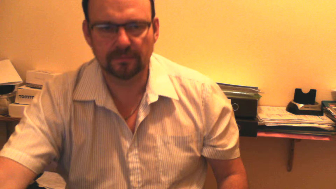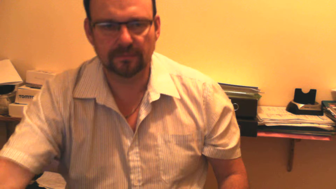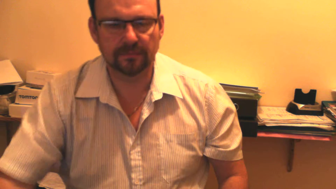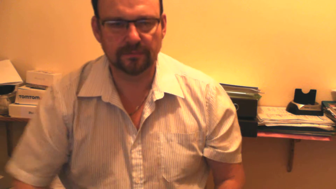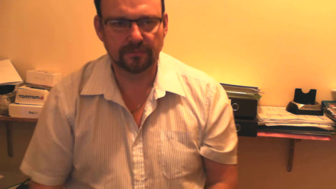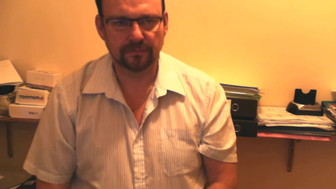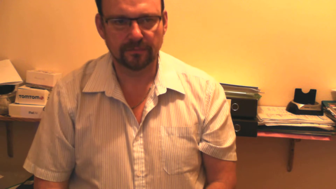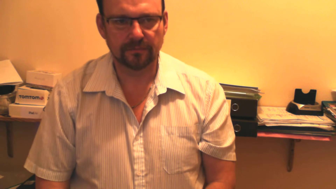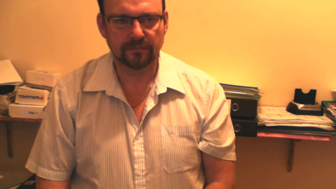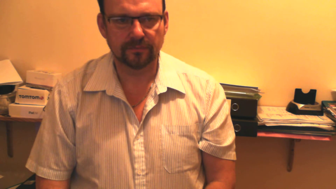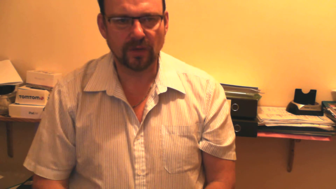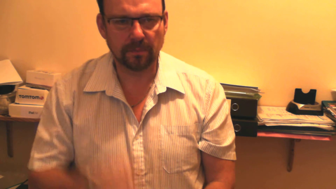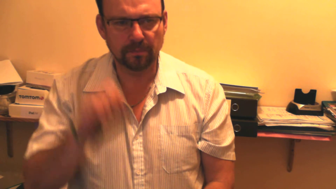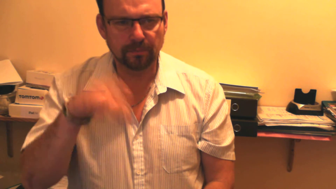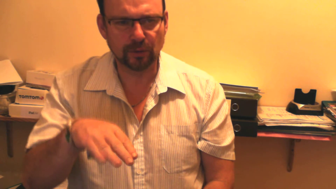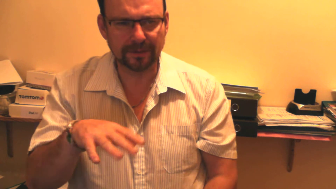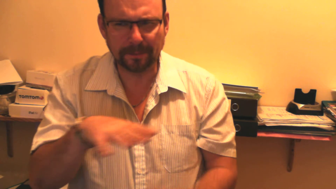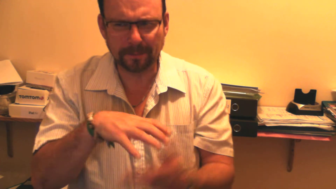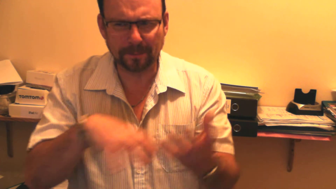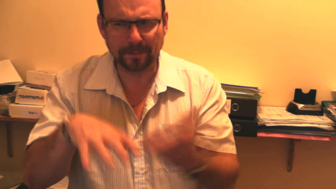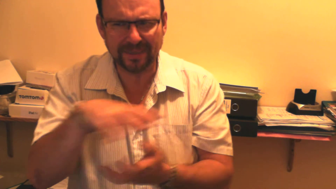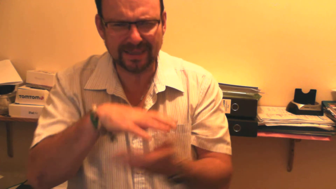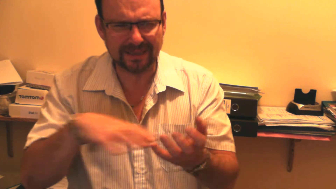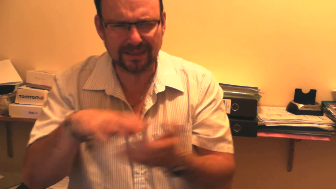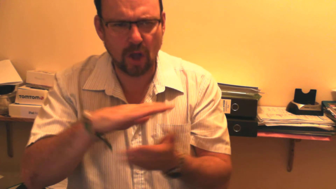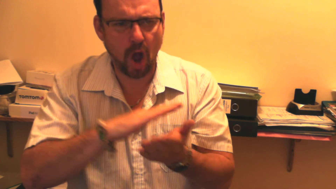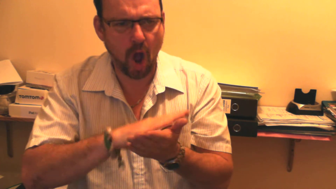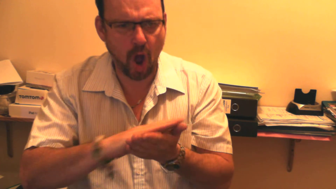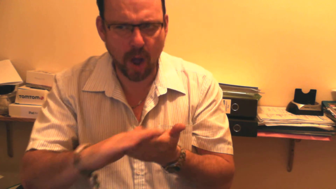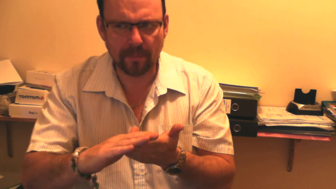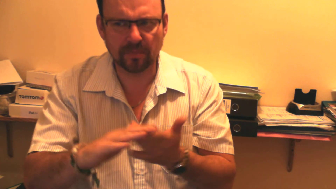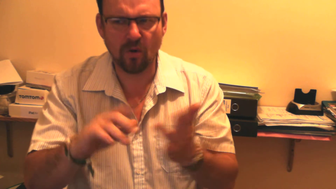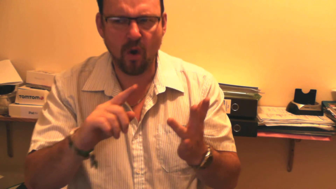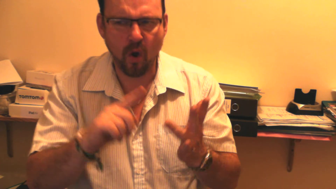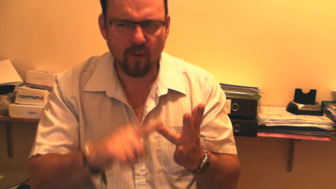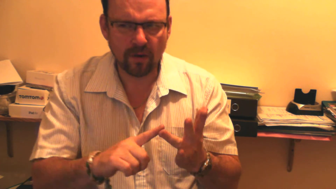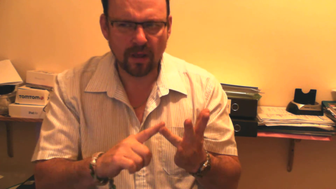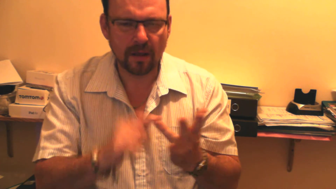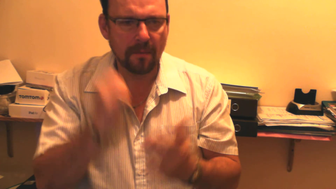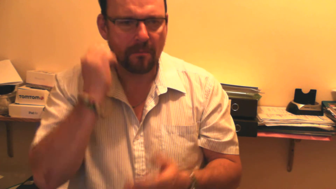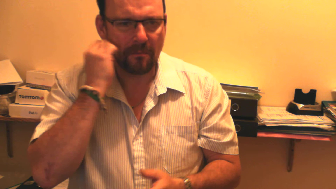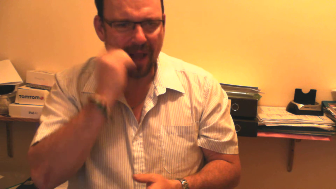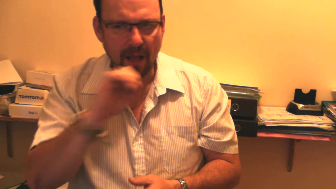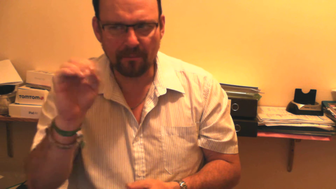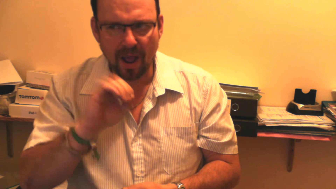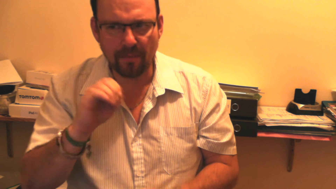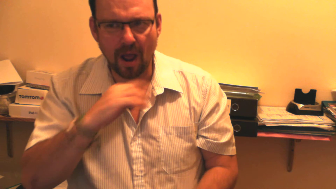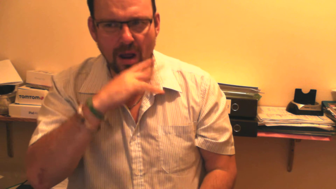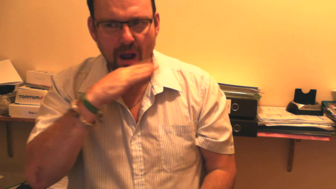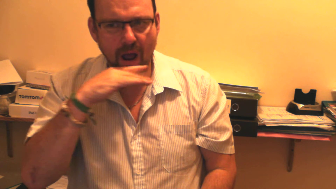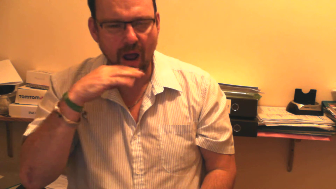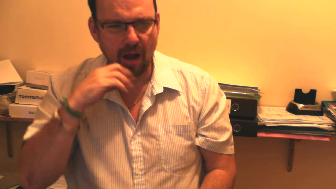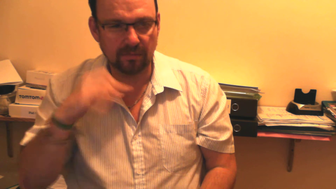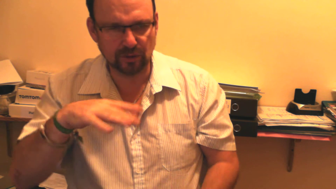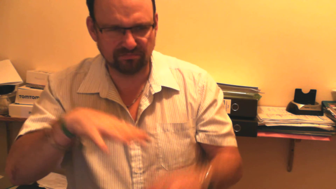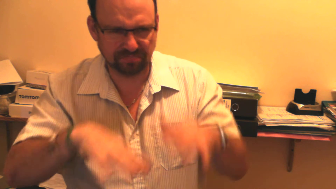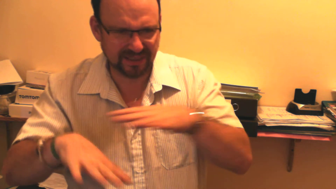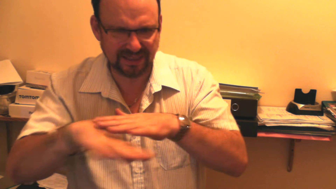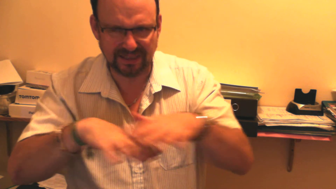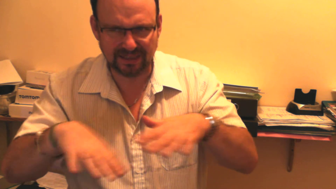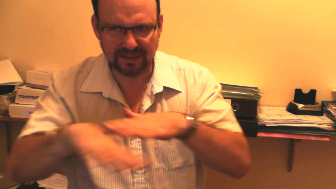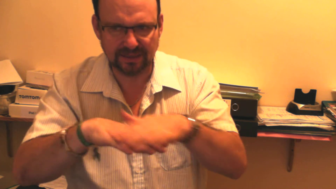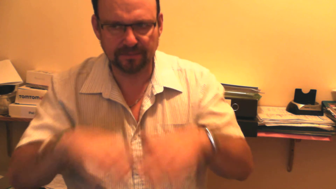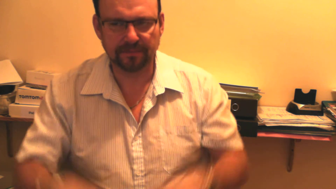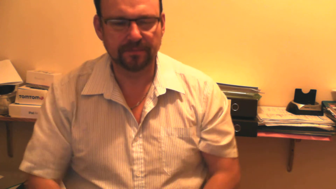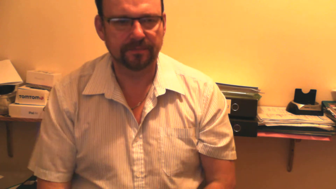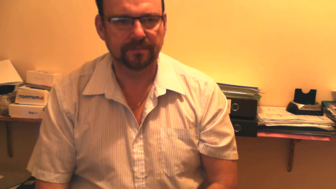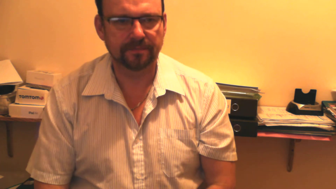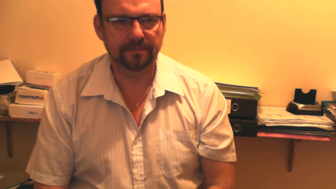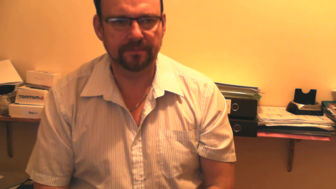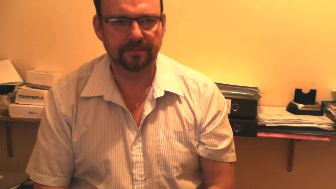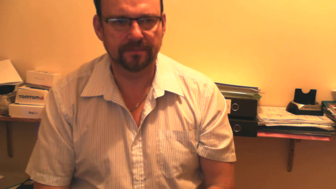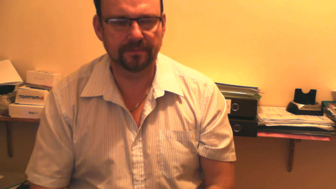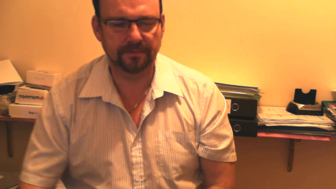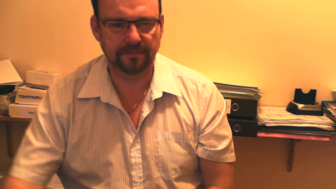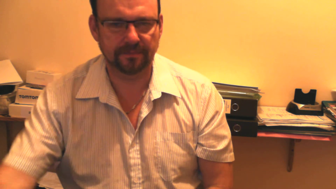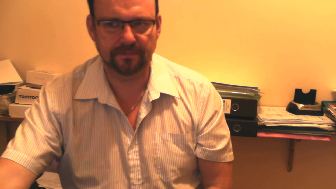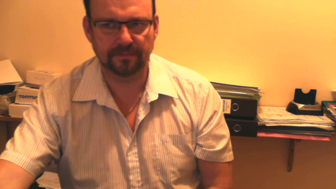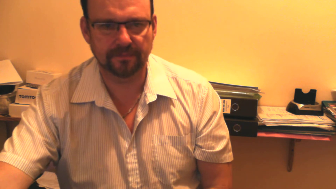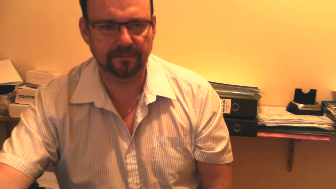mixed